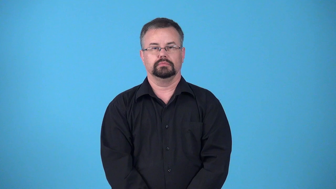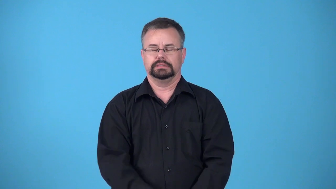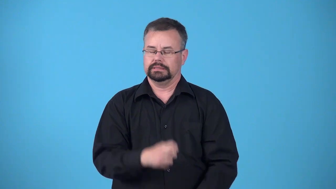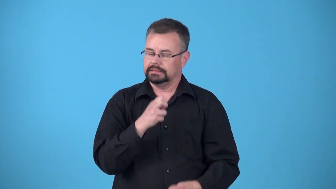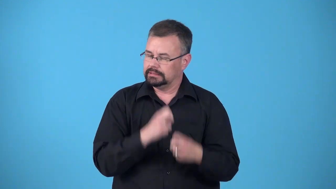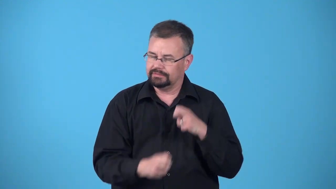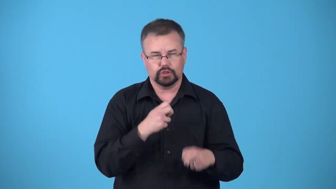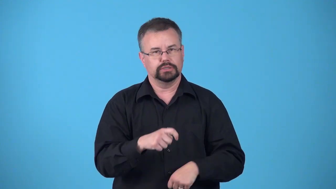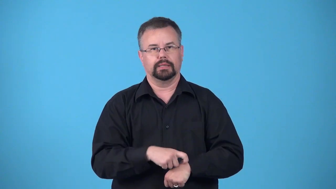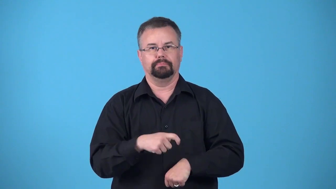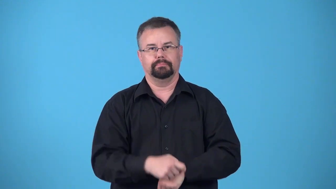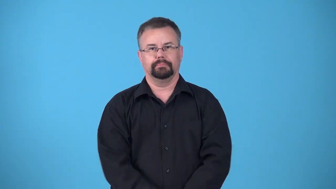rough patch, rough road